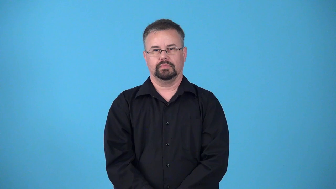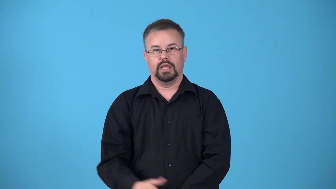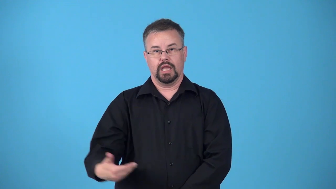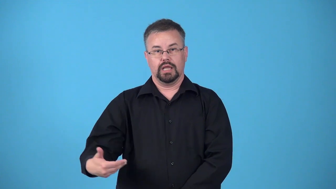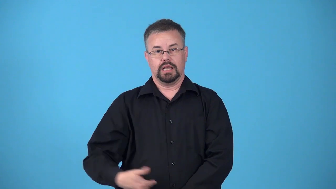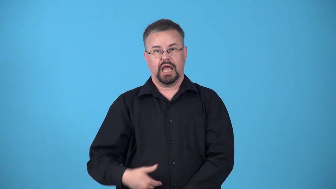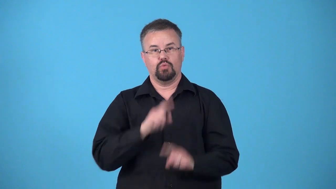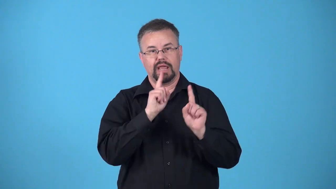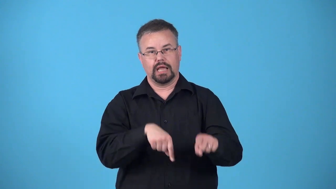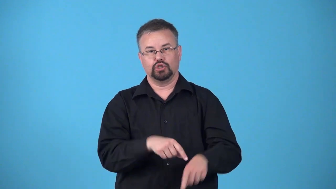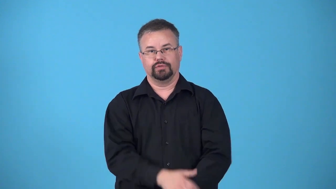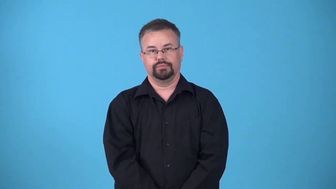knee jerk reaction,gut reaction